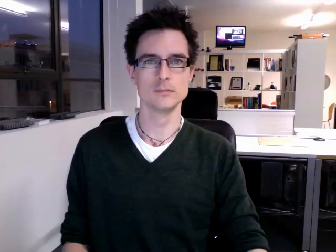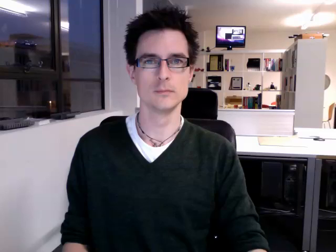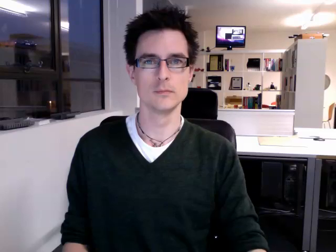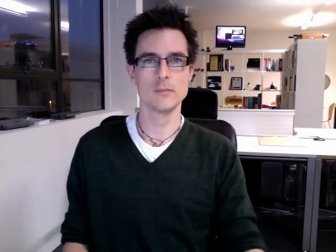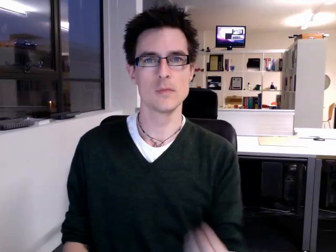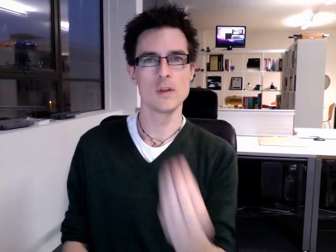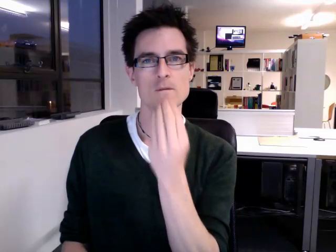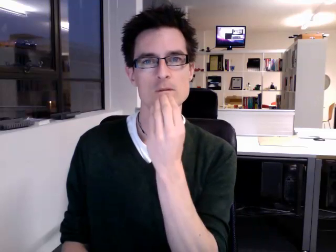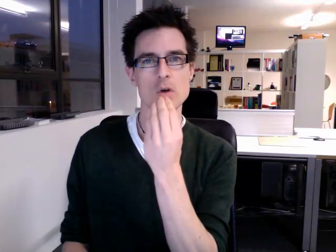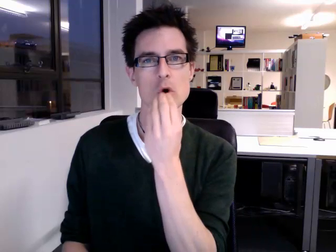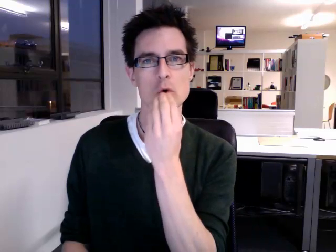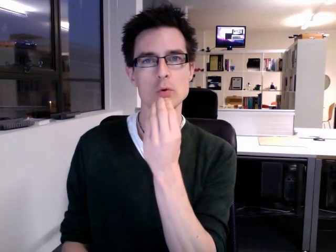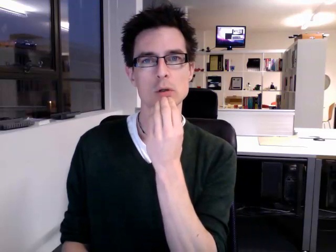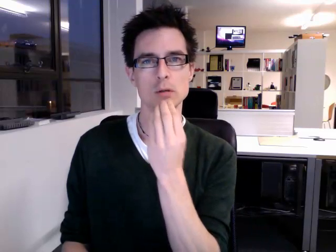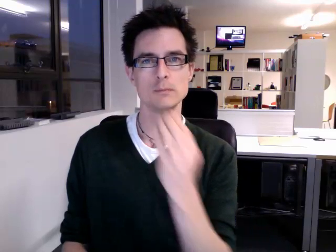food